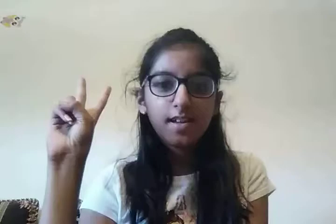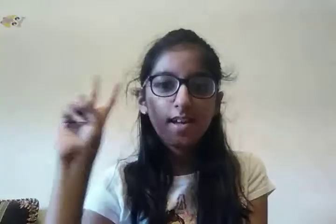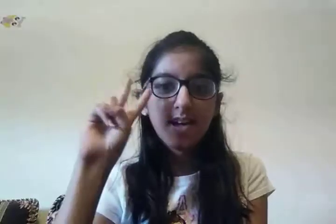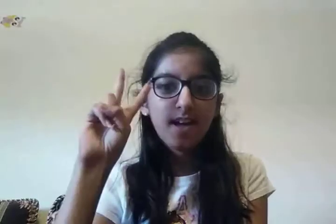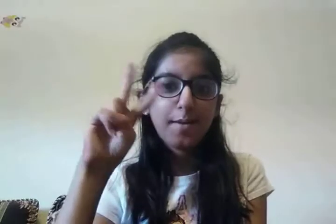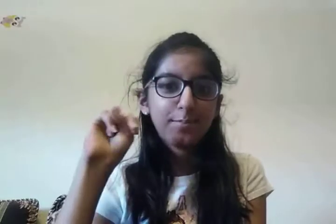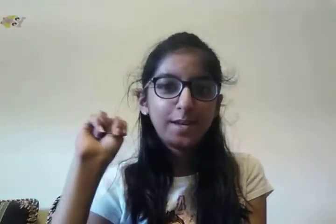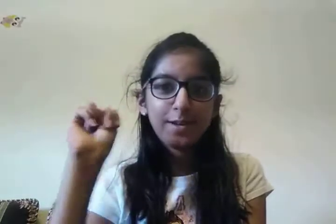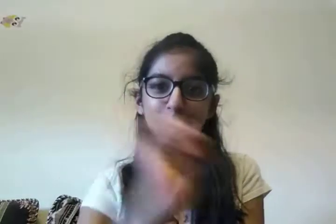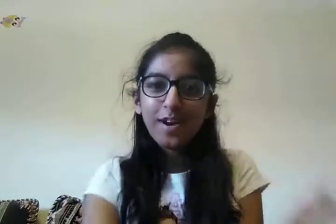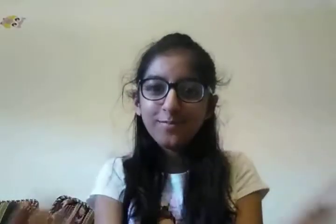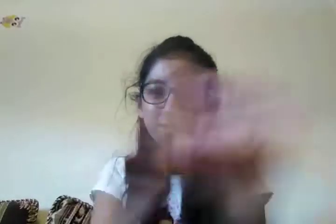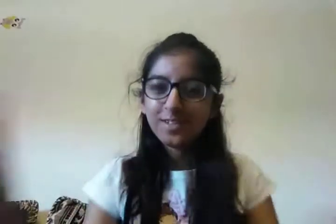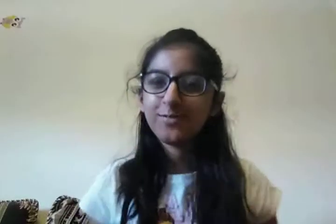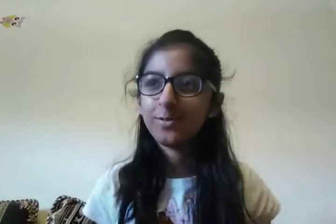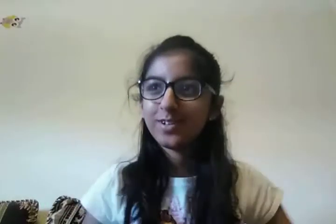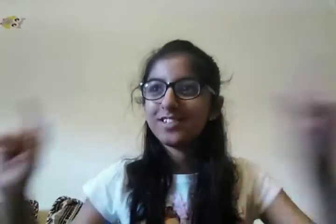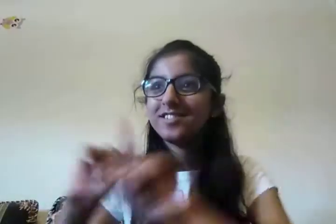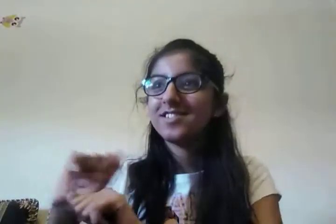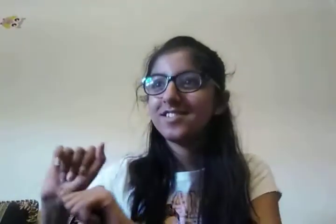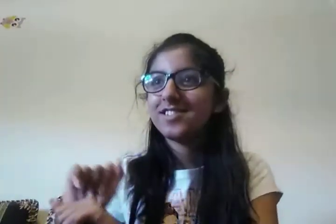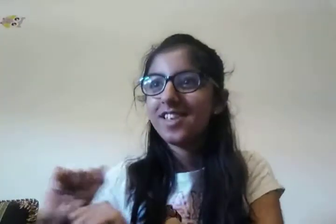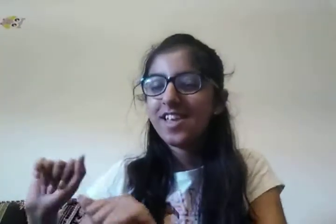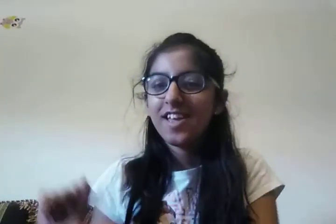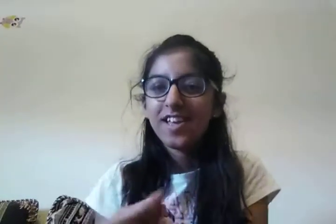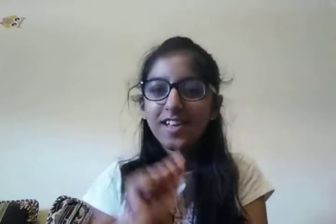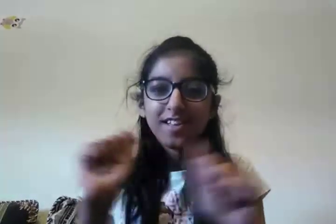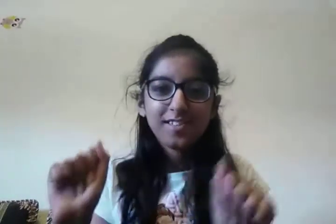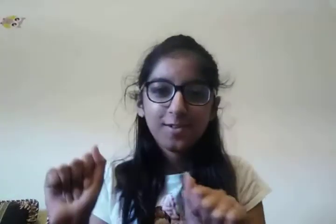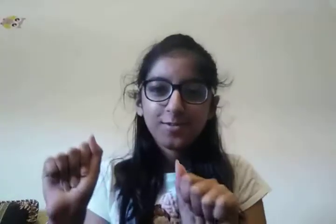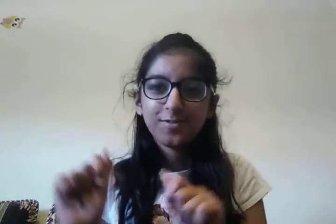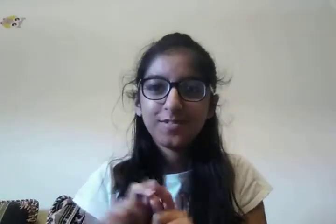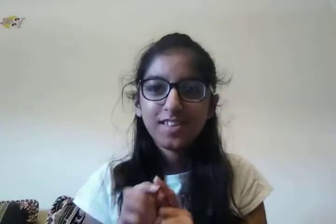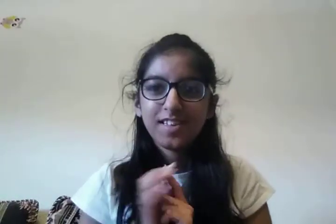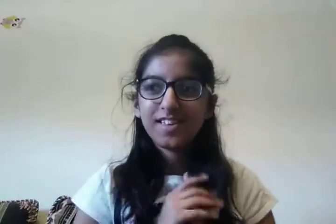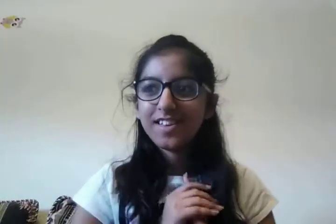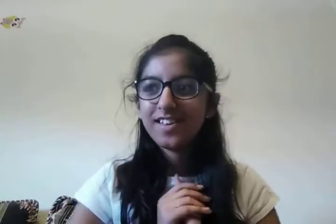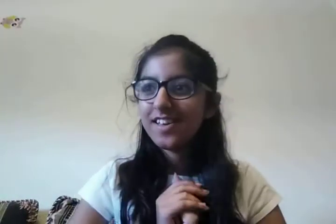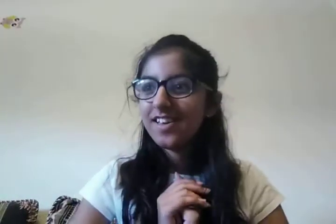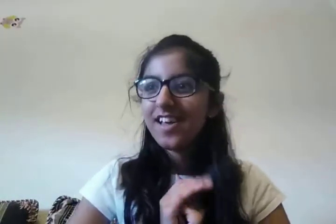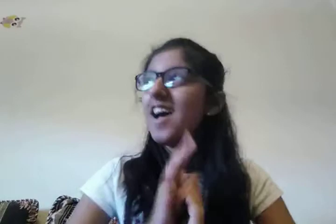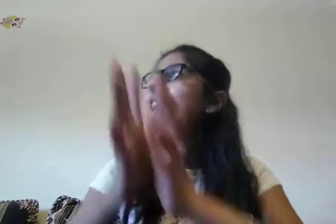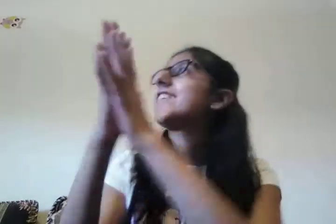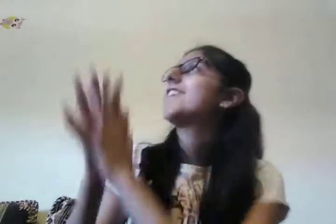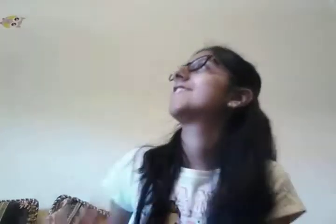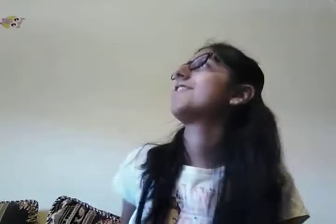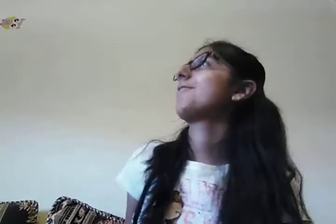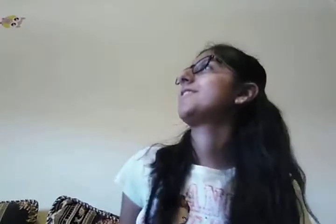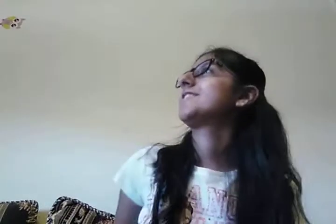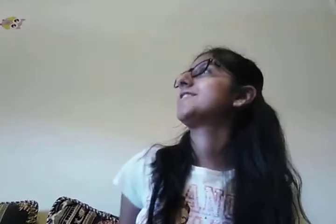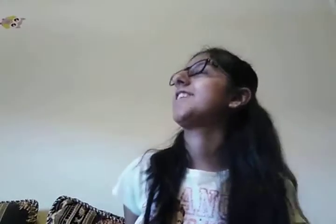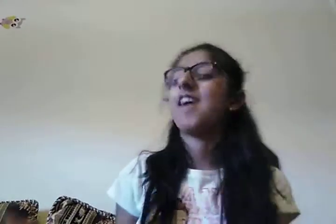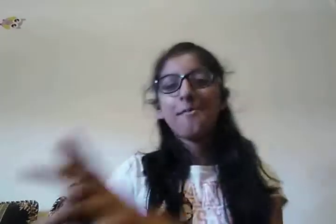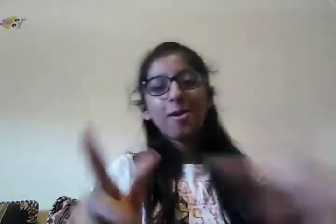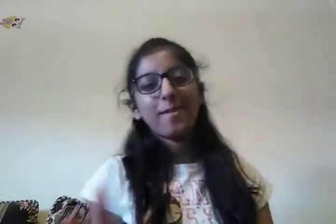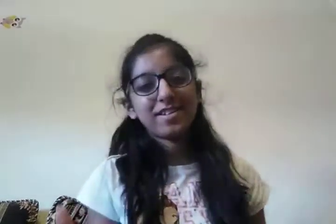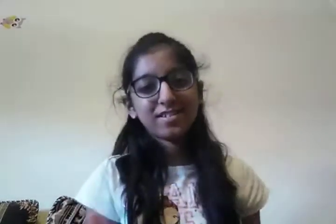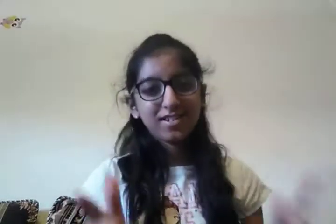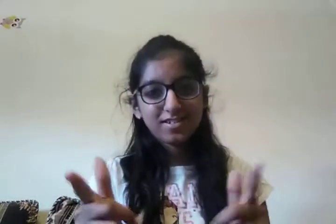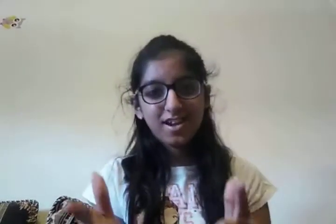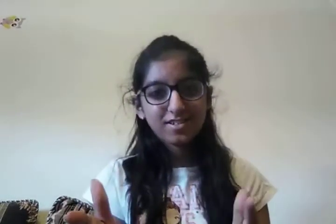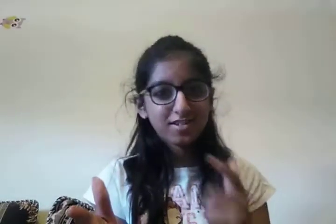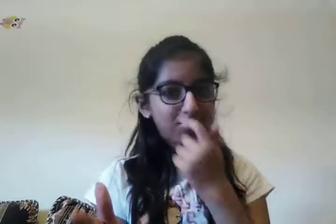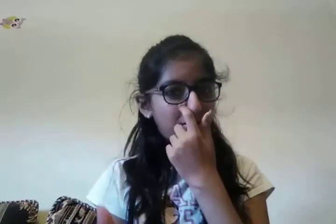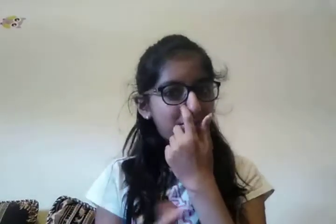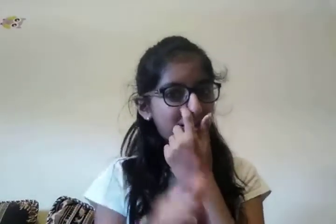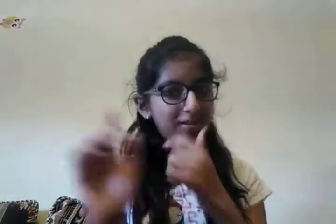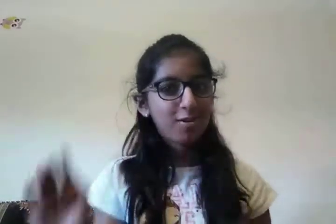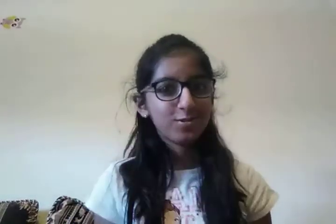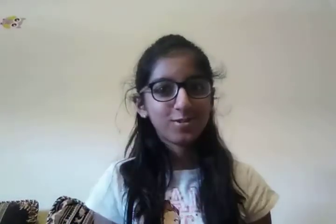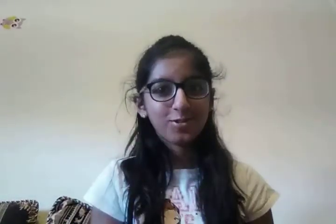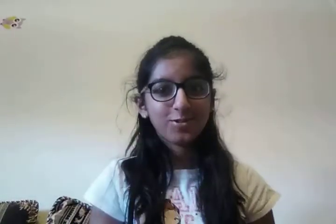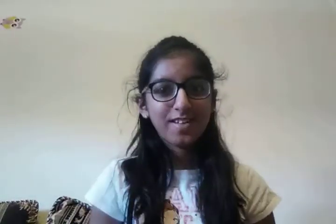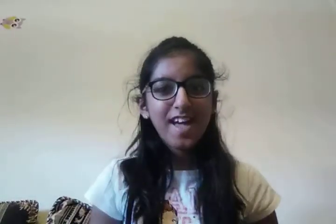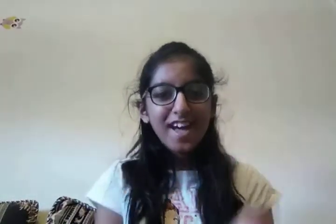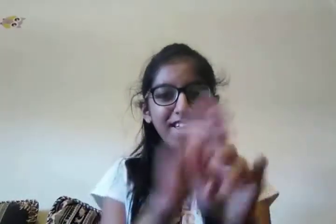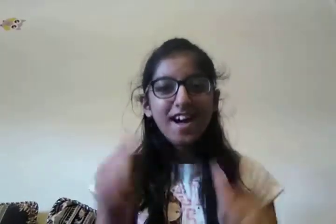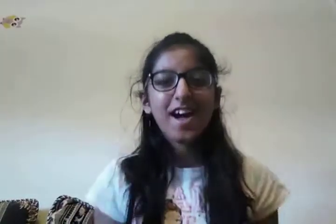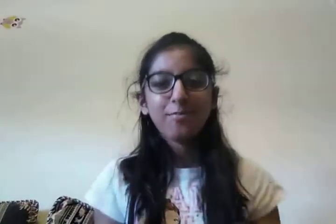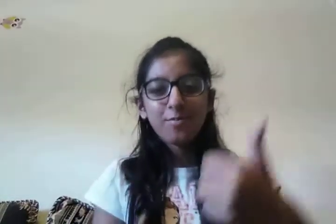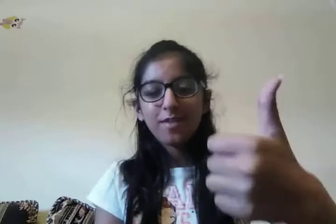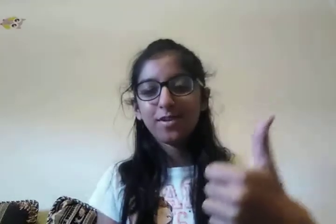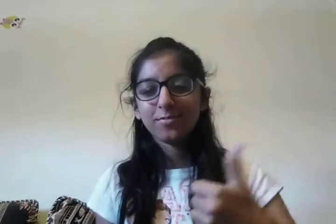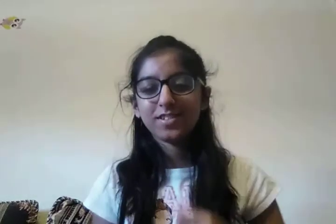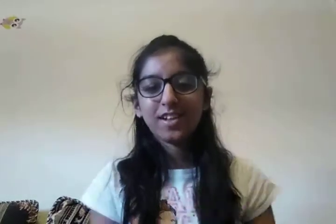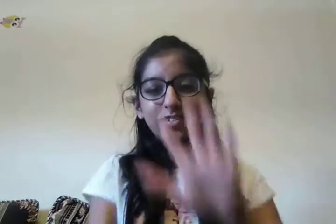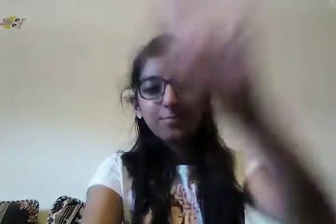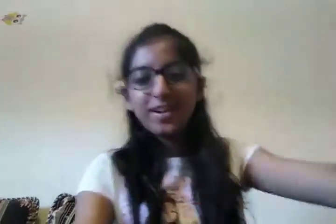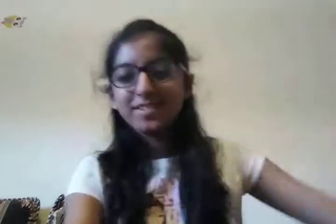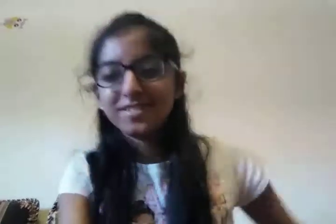Happy Pride Month!